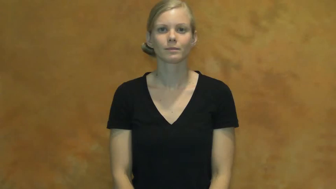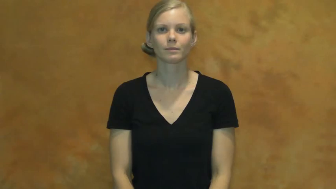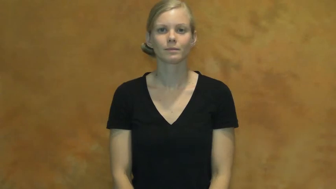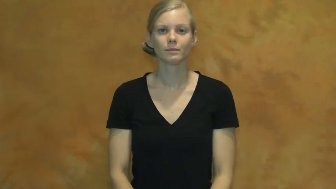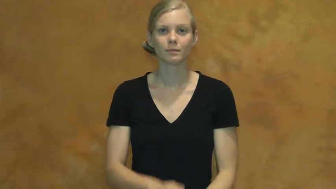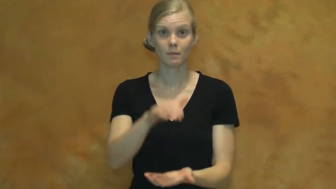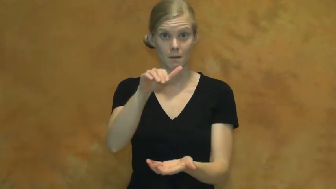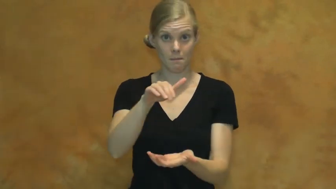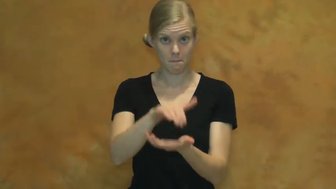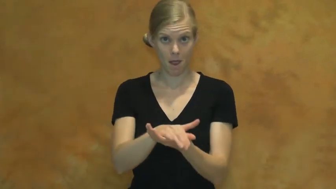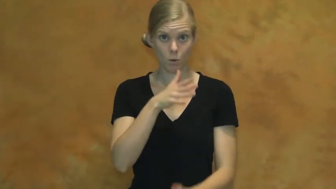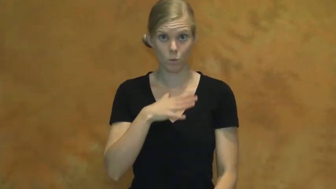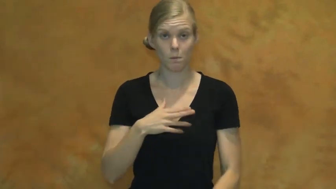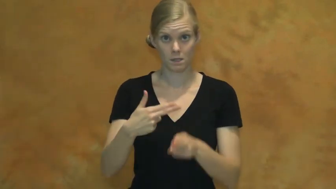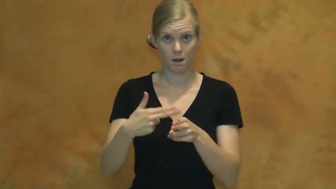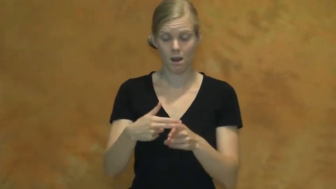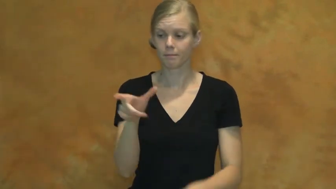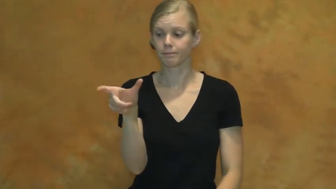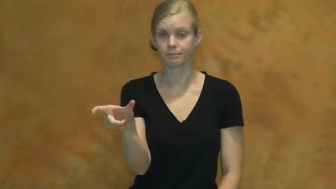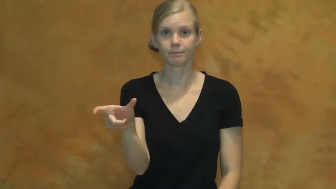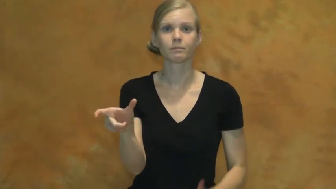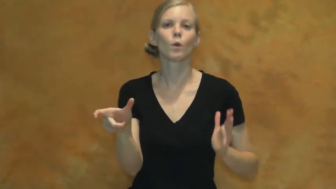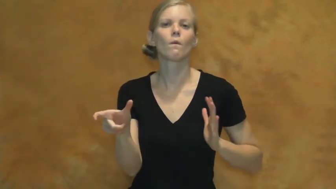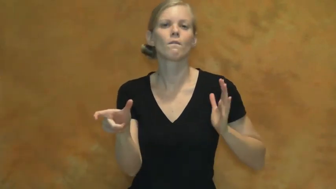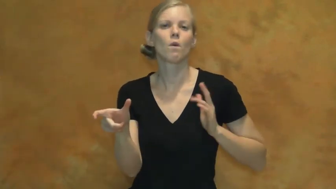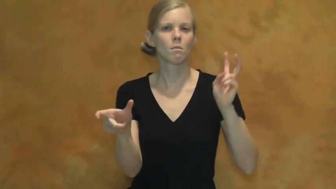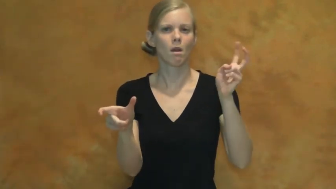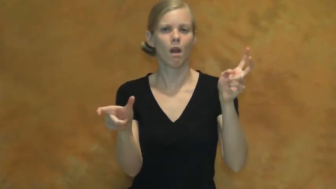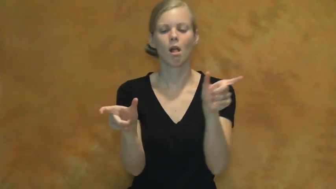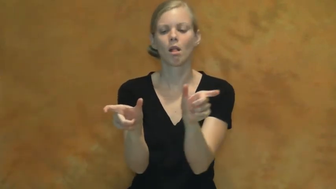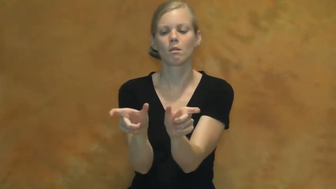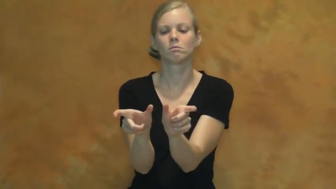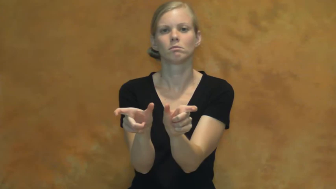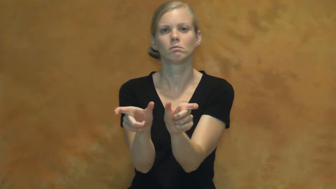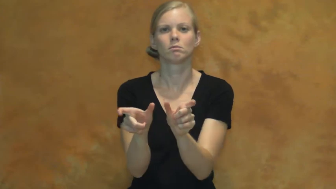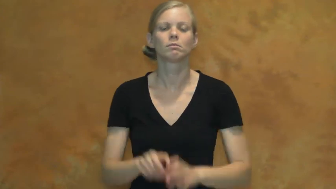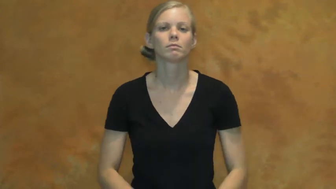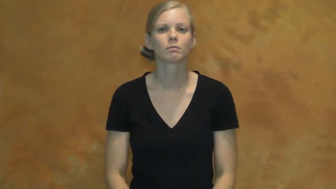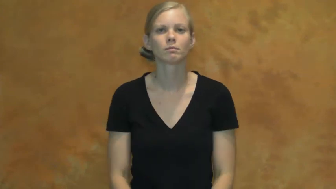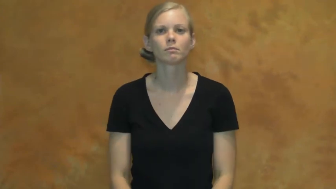Mrs.